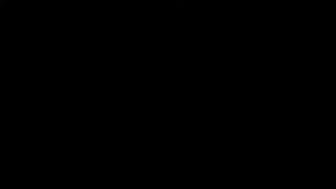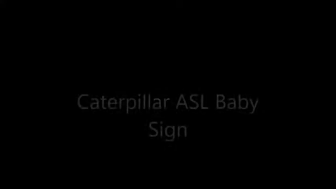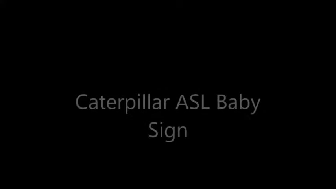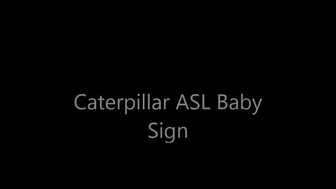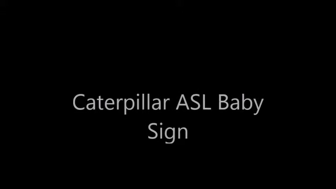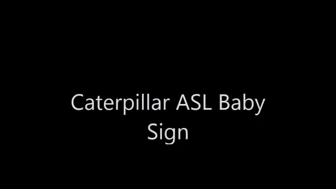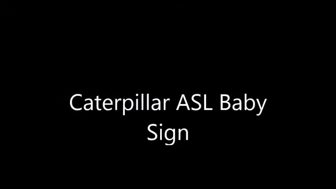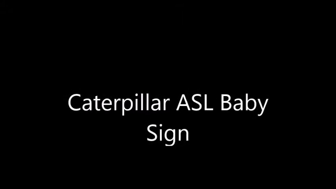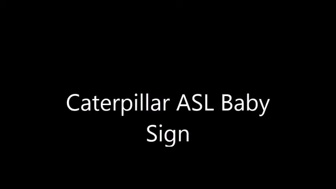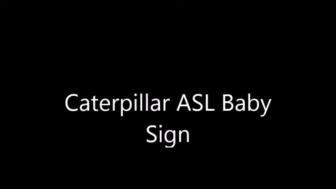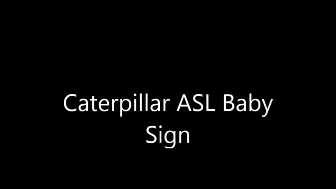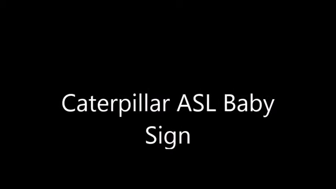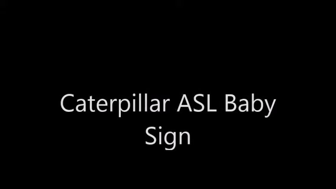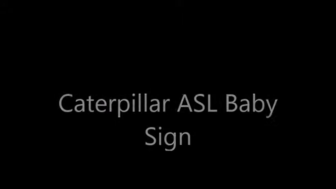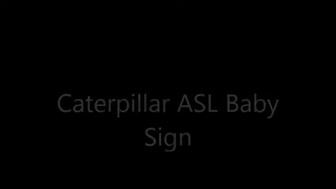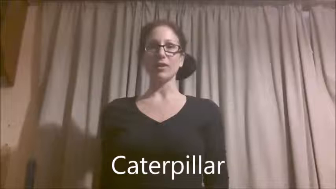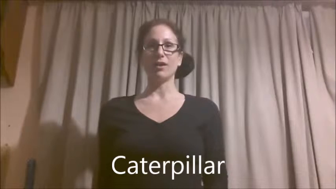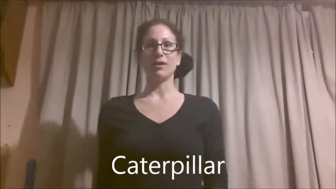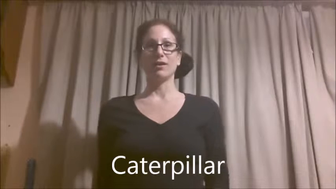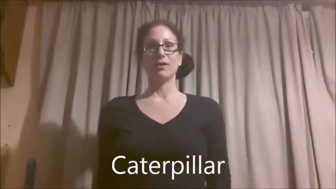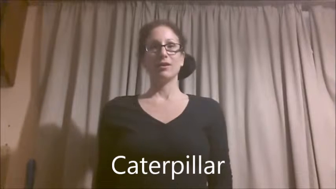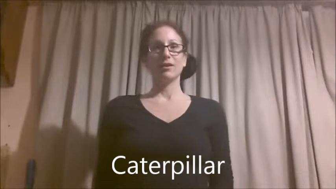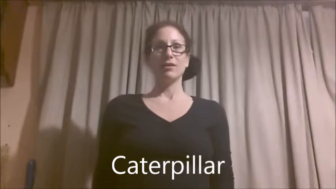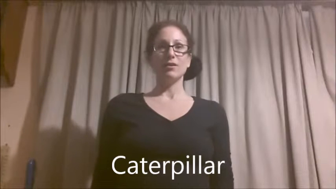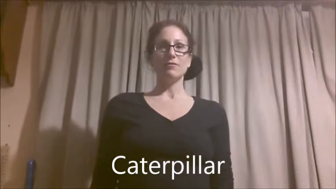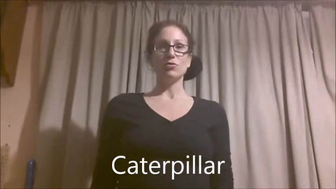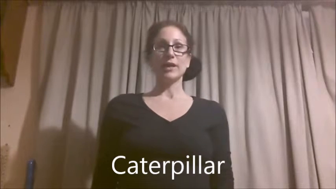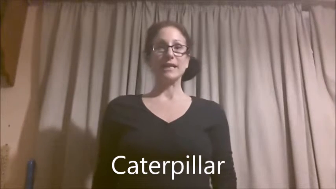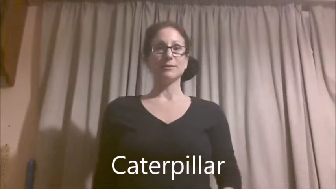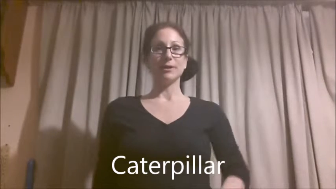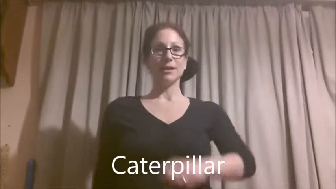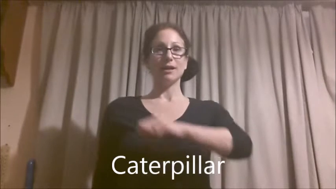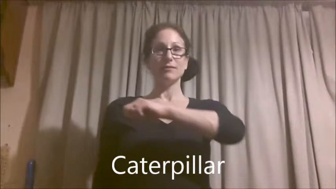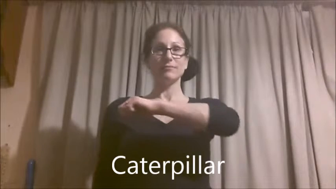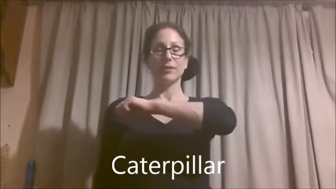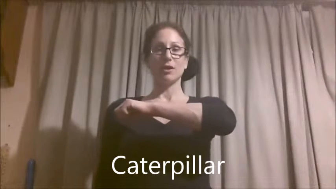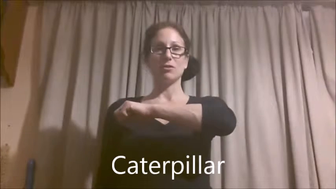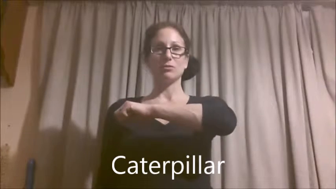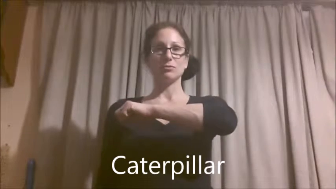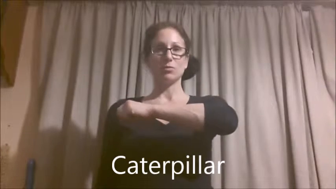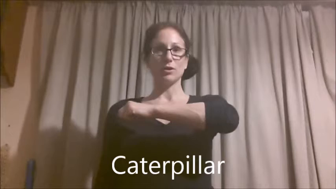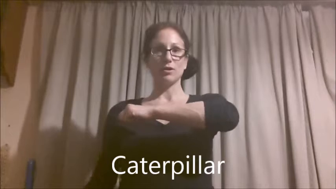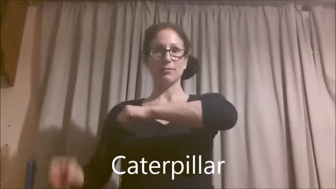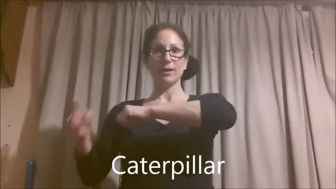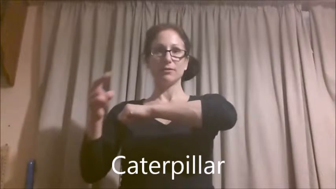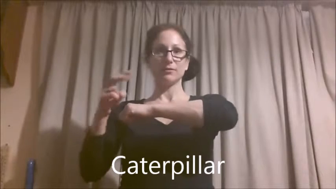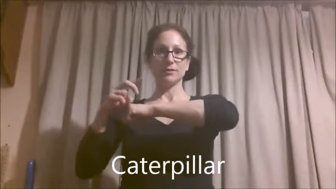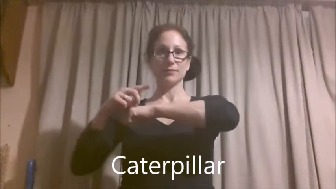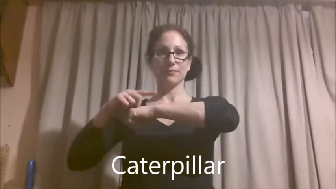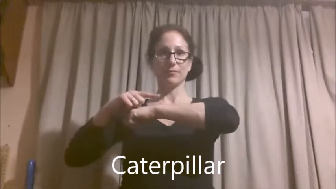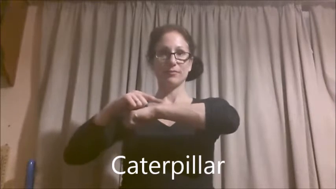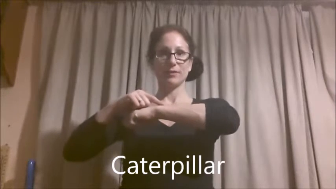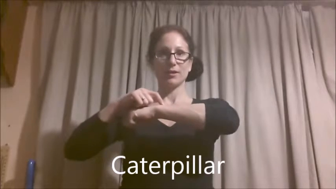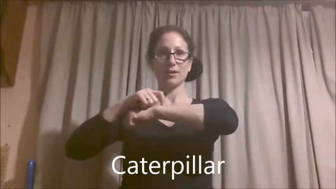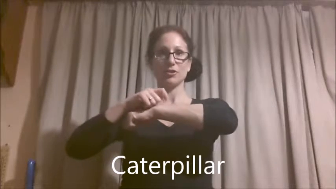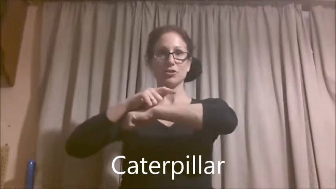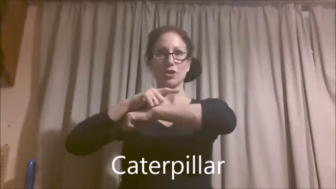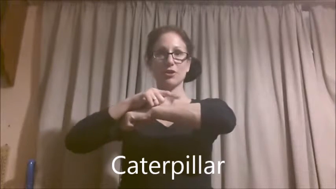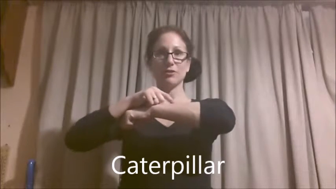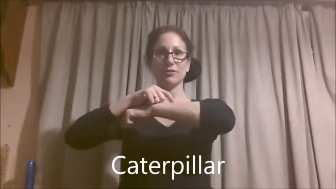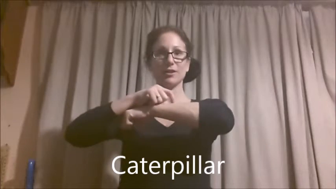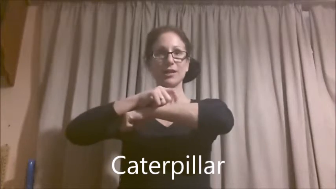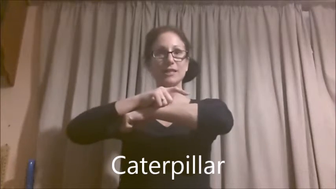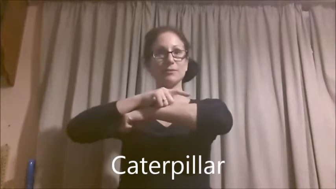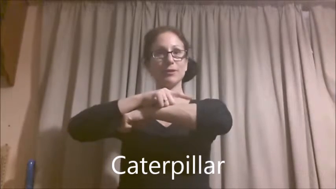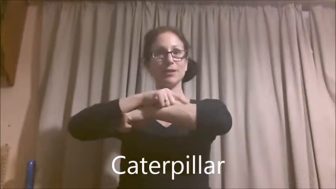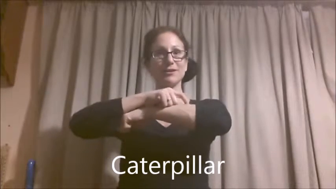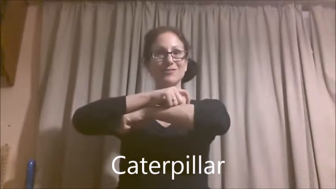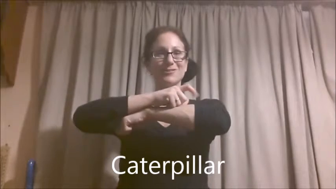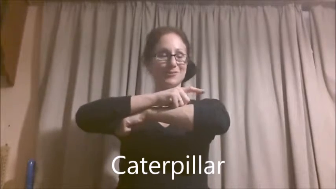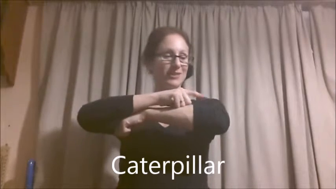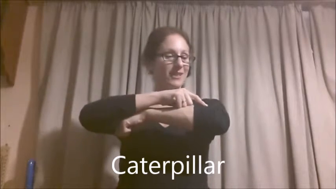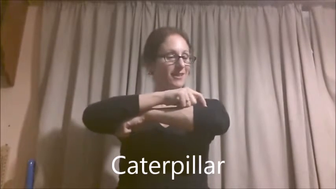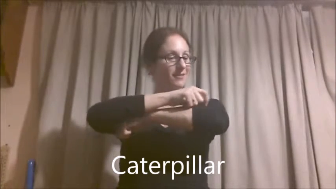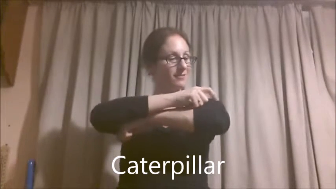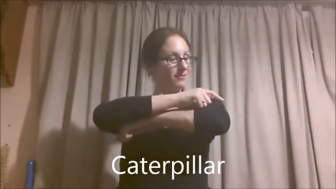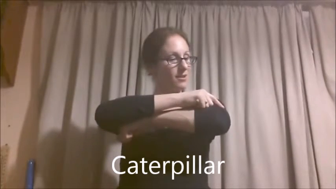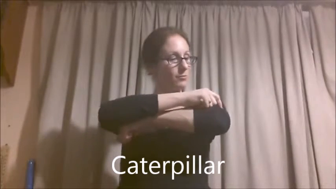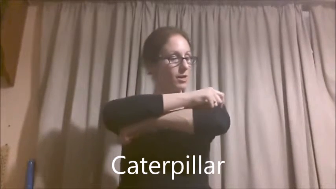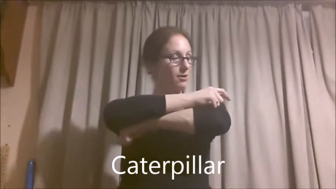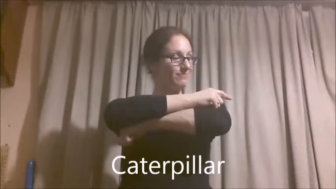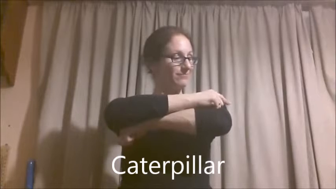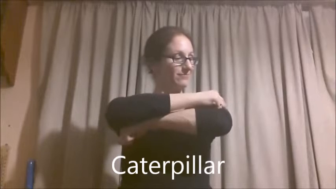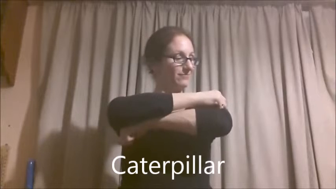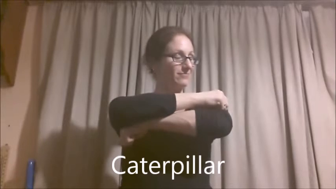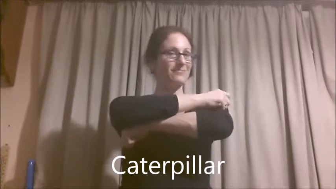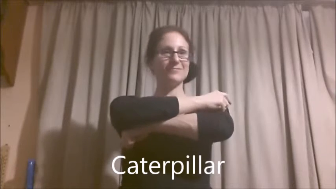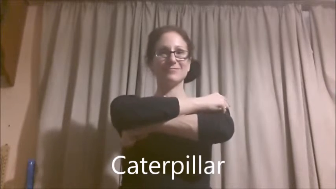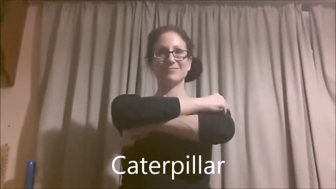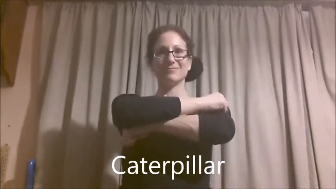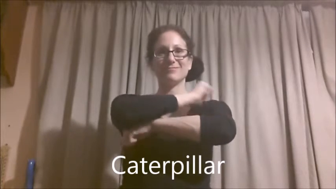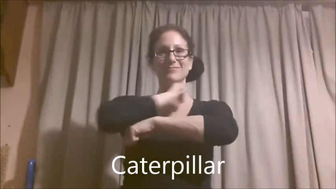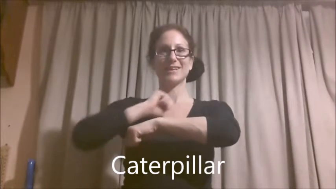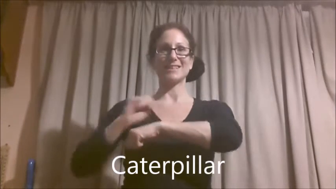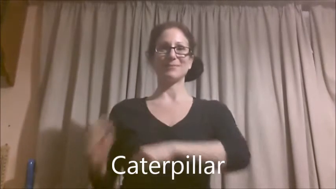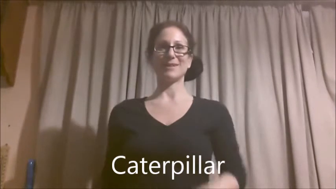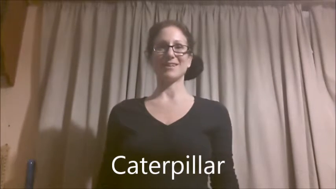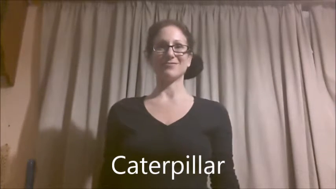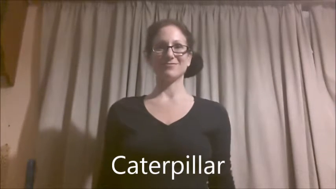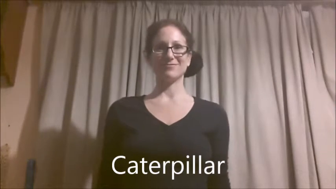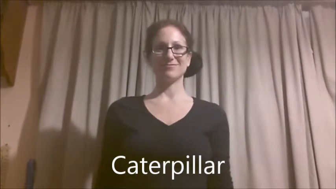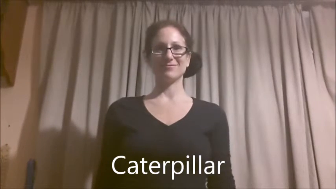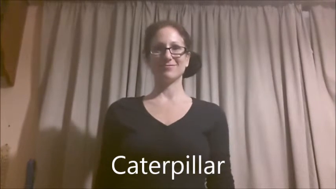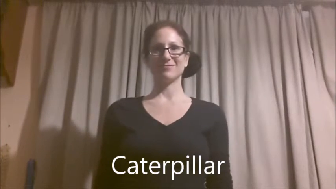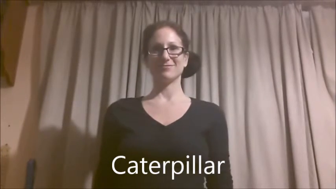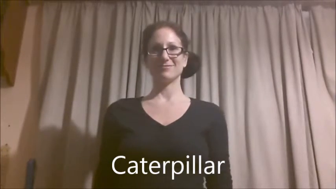Caterpillar